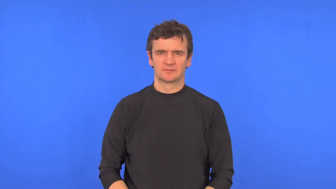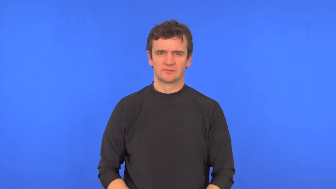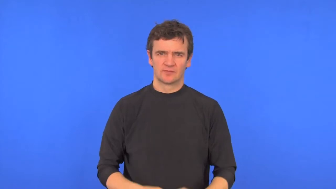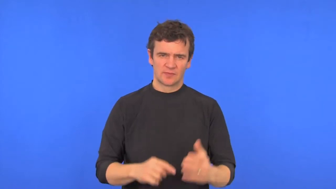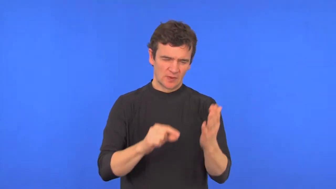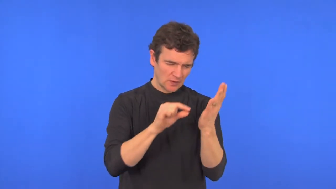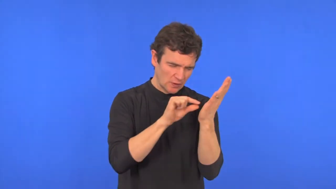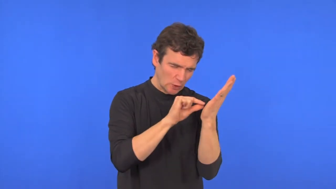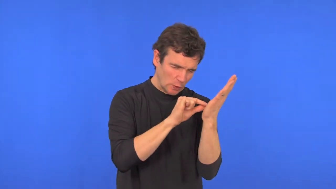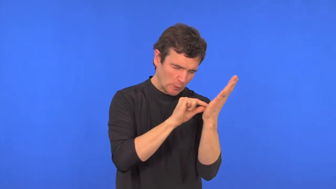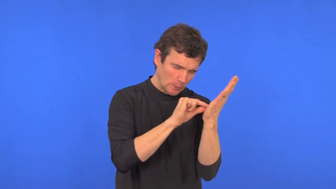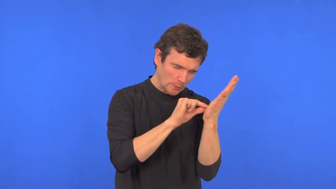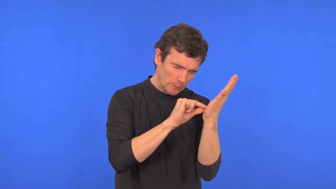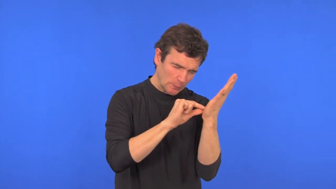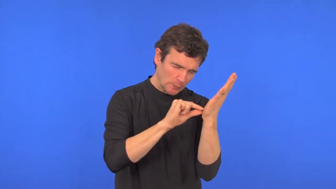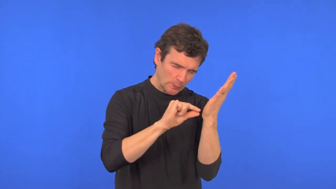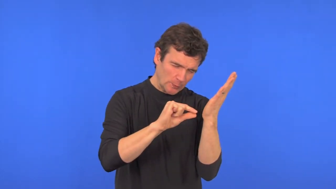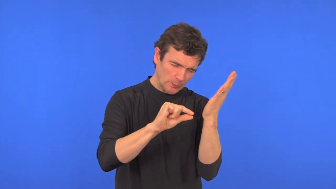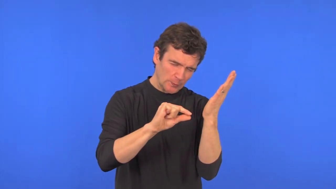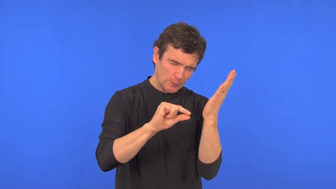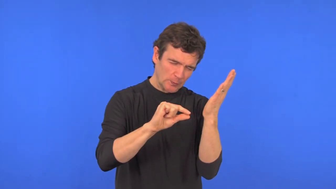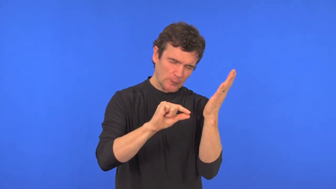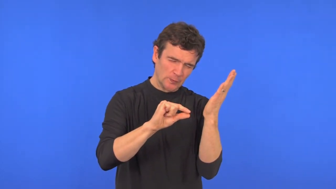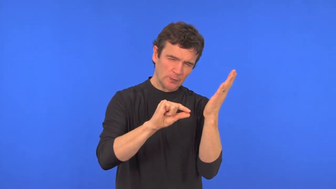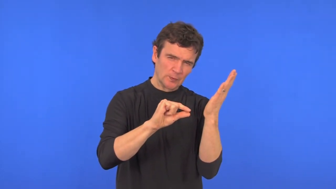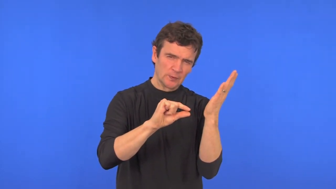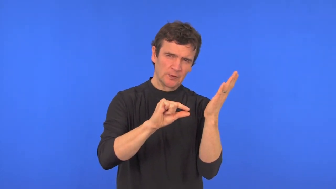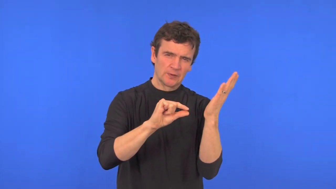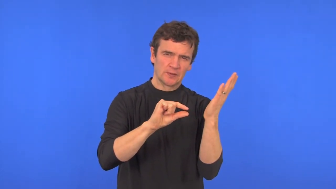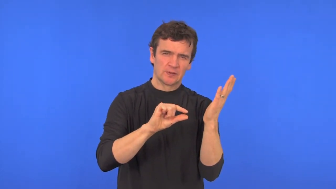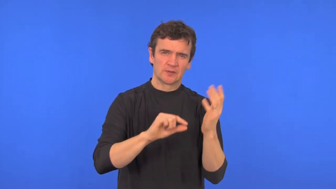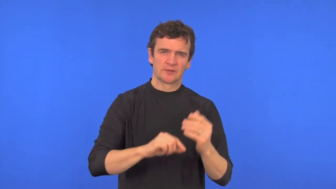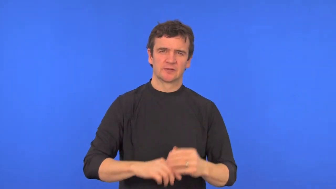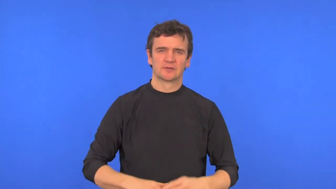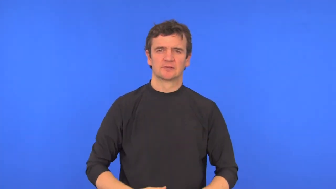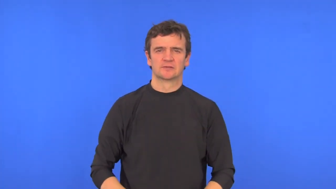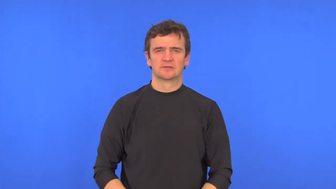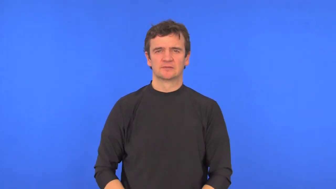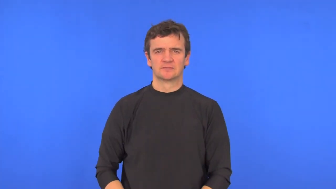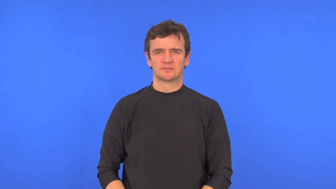FINE